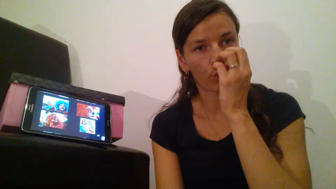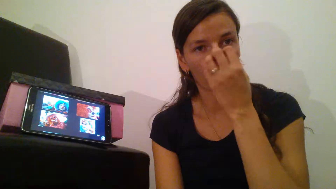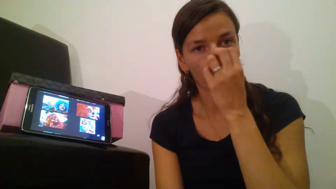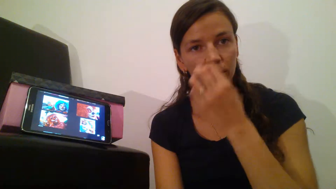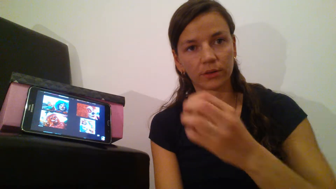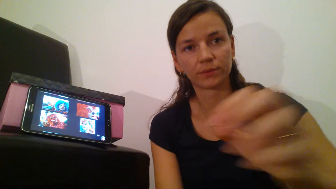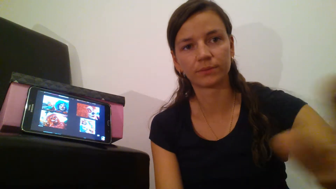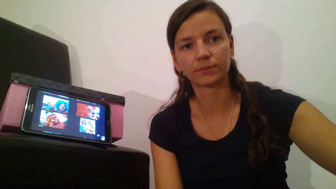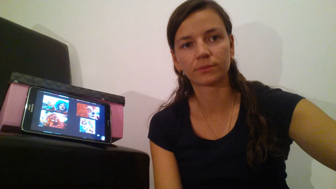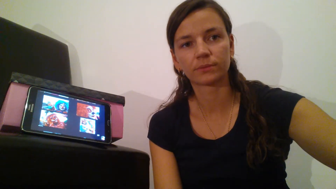clown